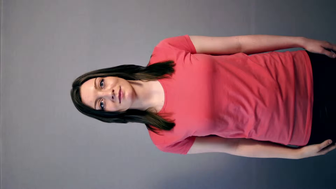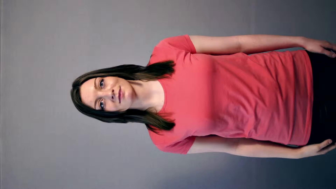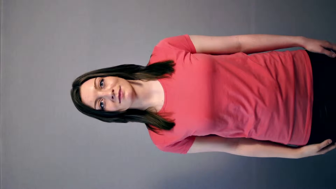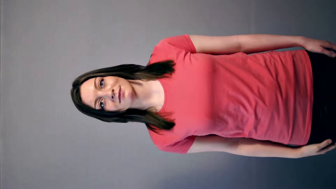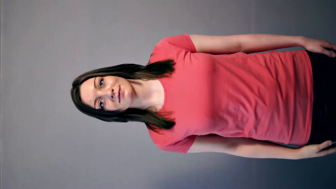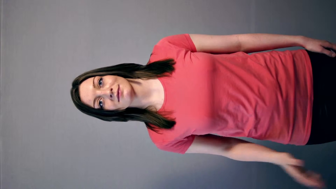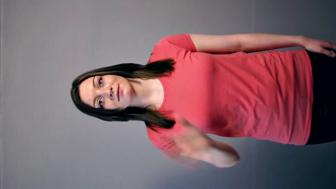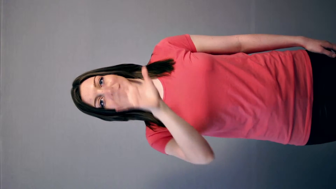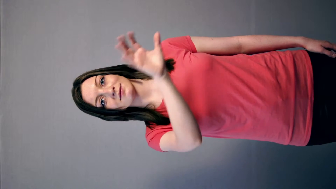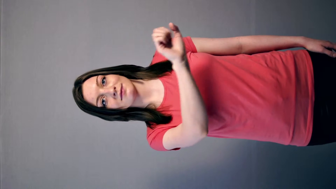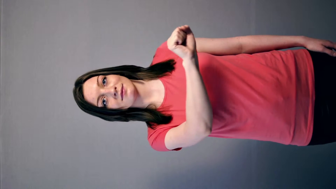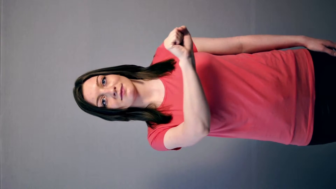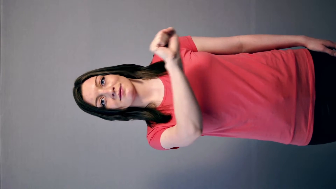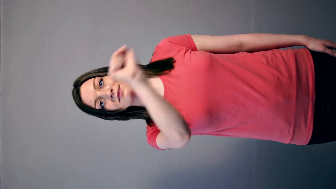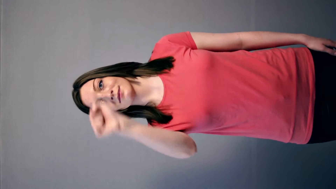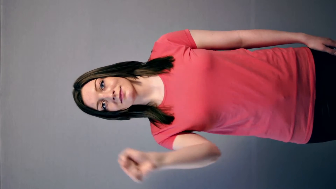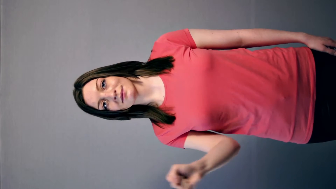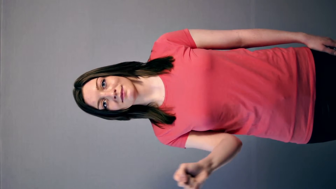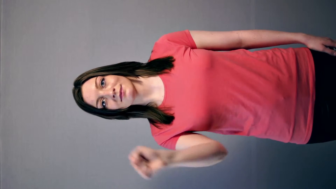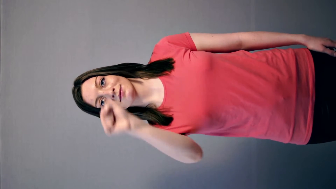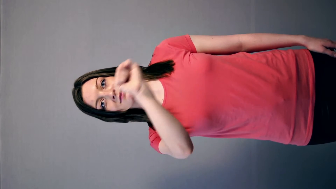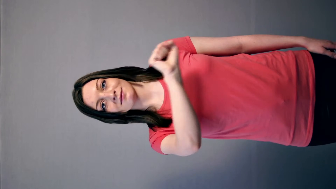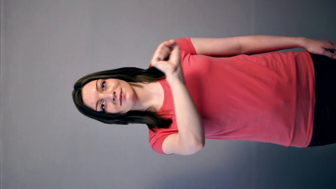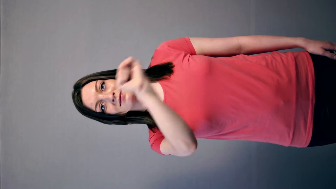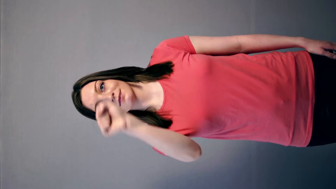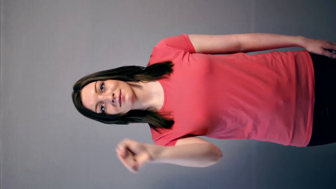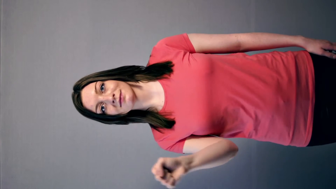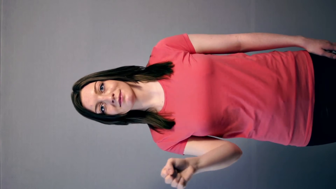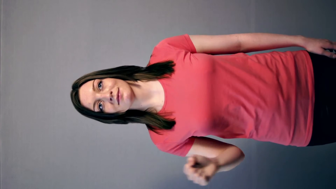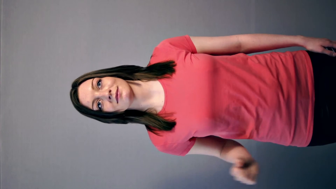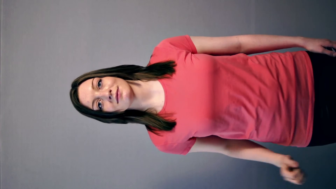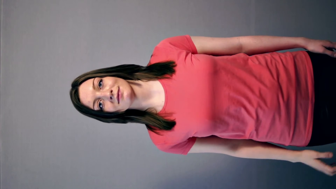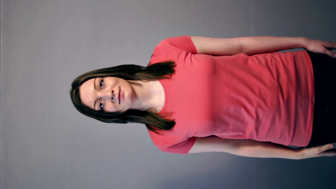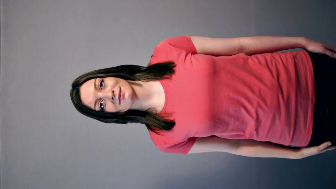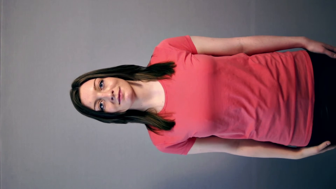CLEANING UP